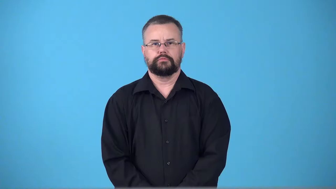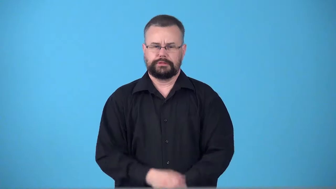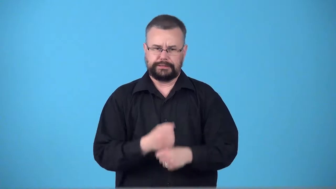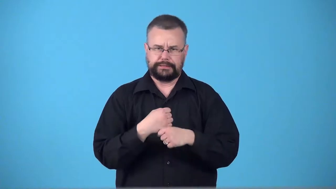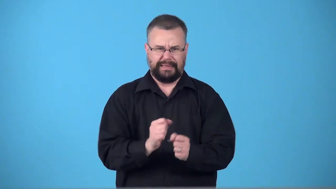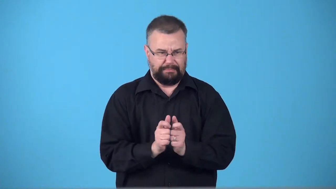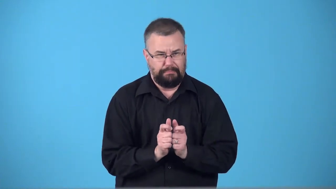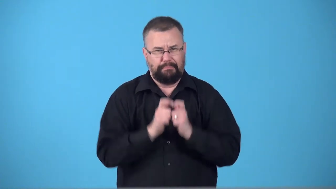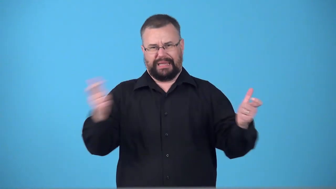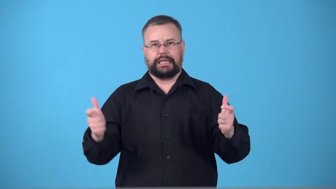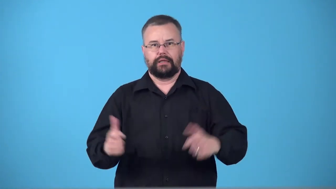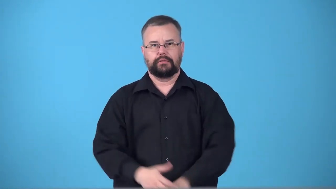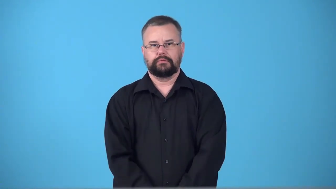supersize